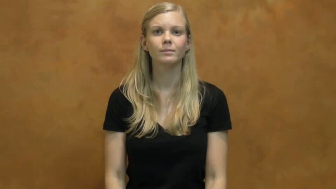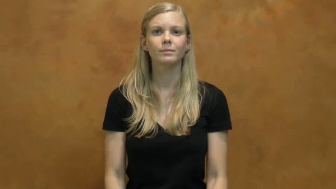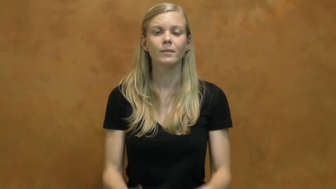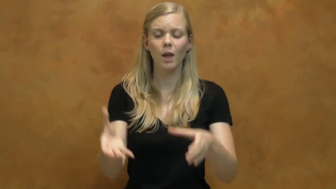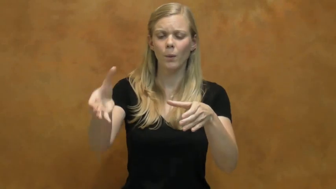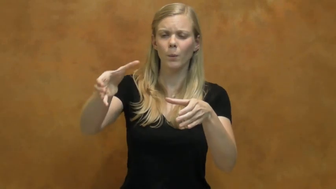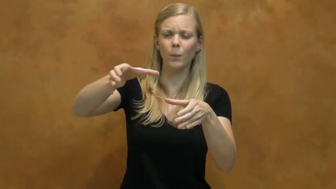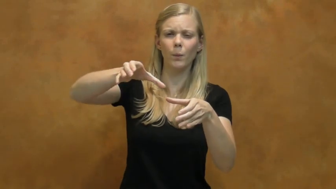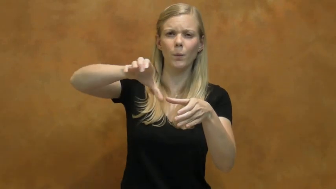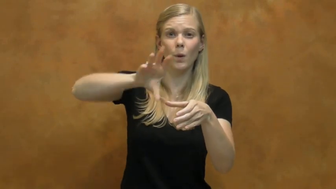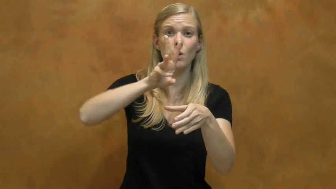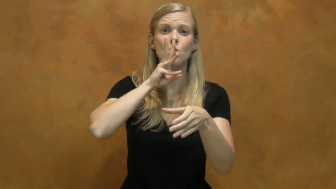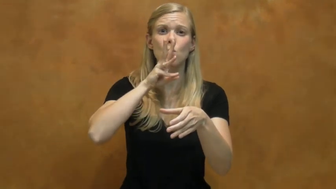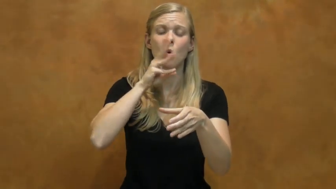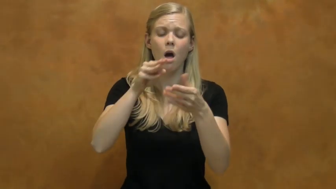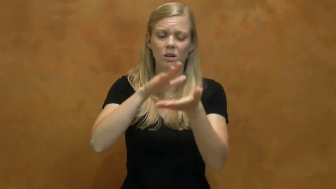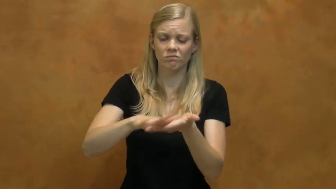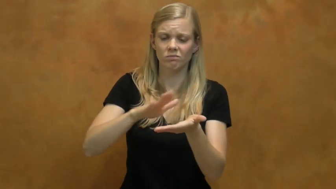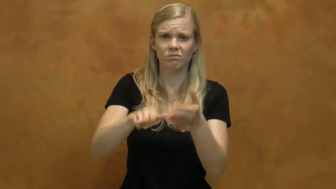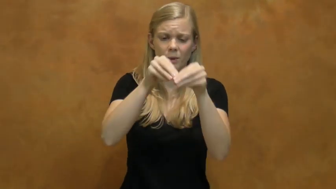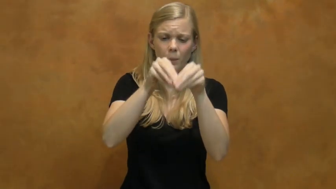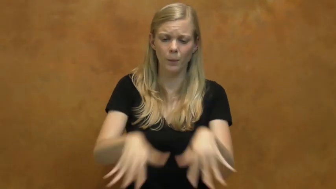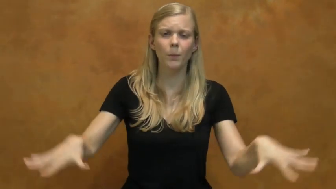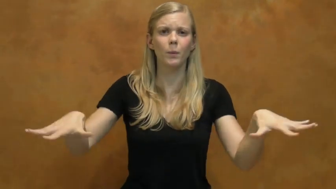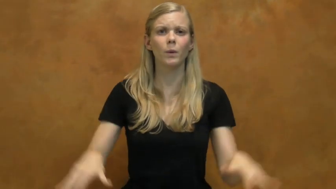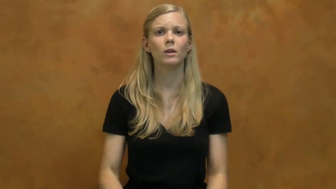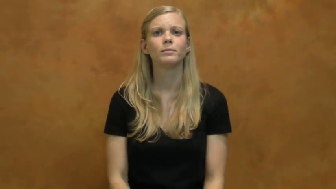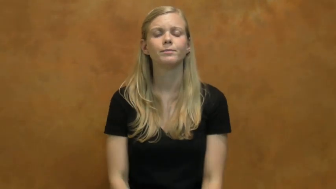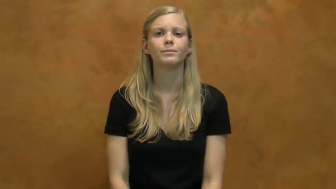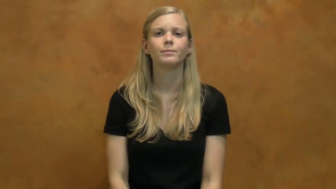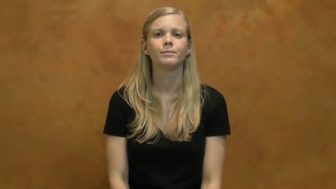rinse